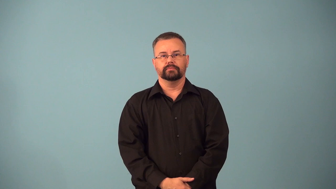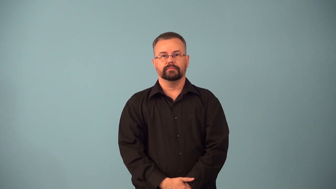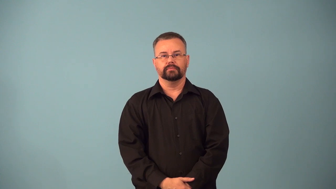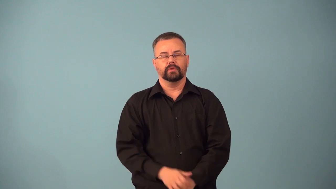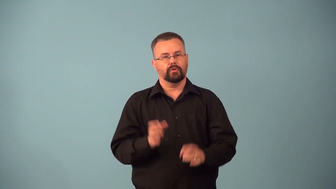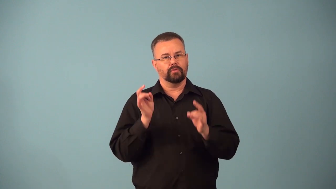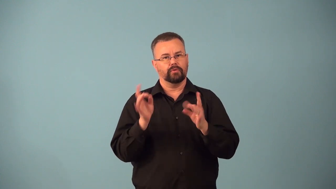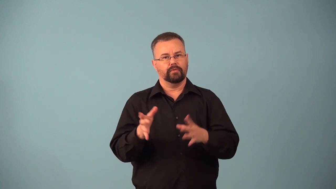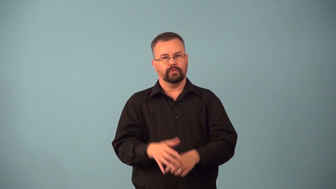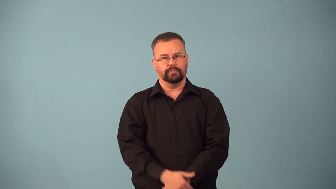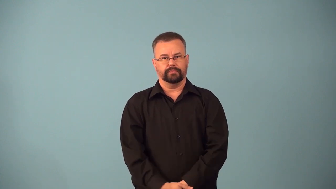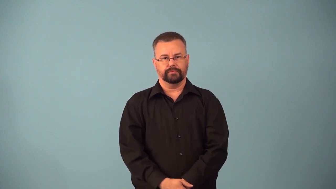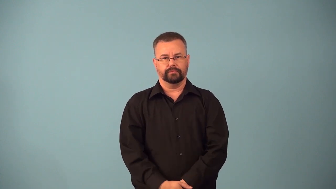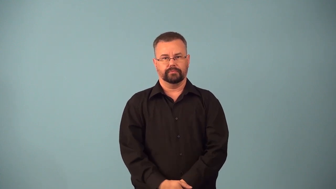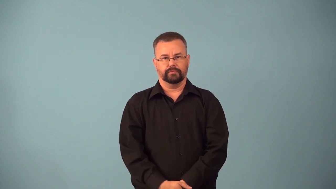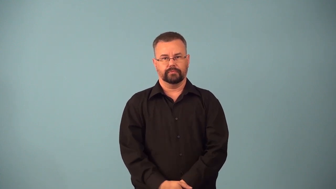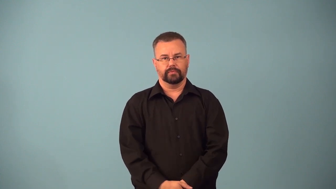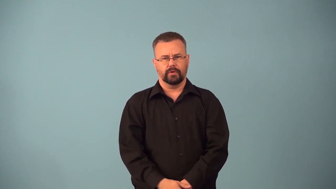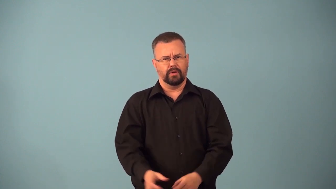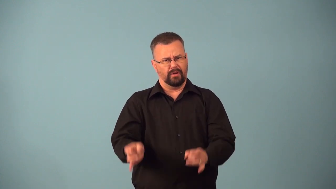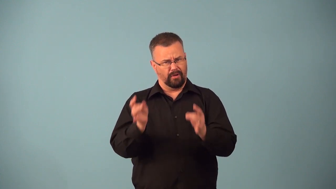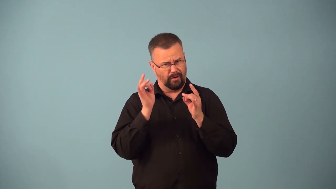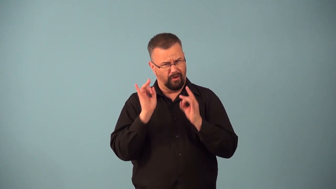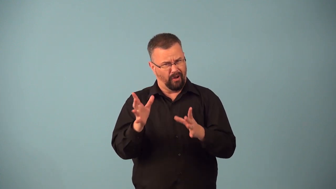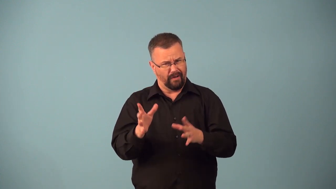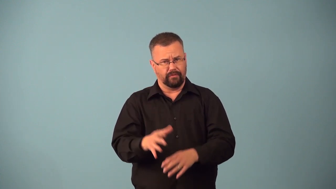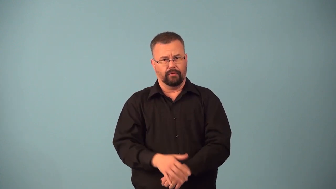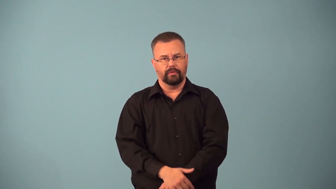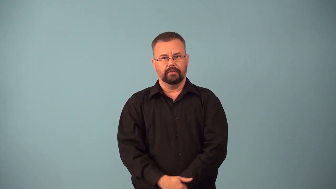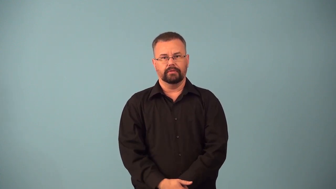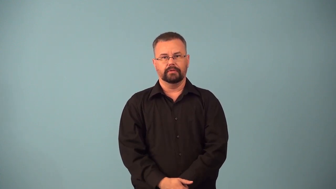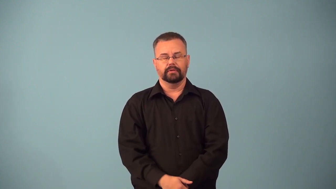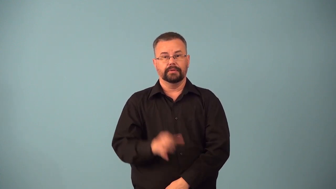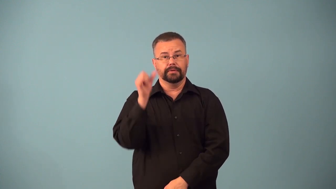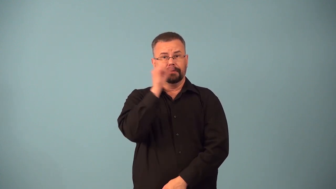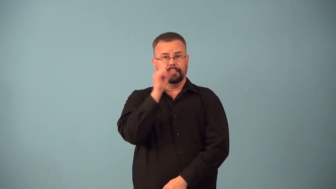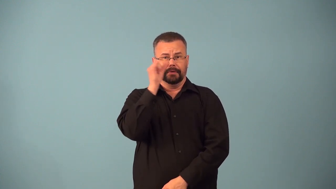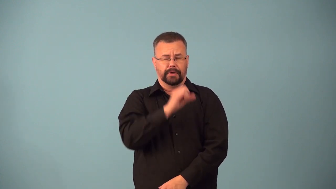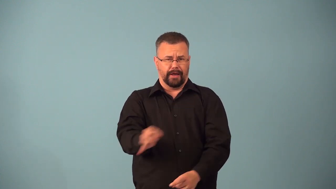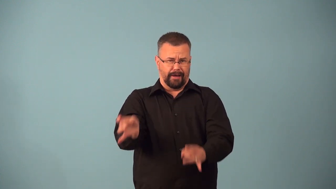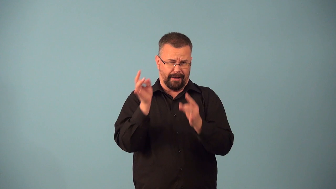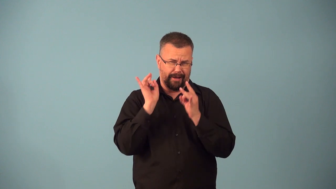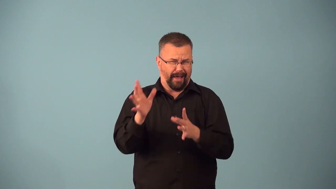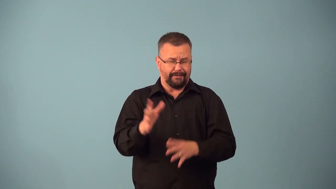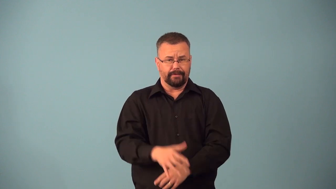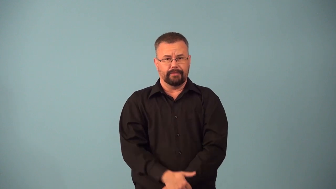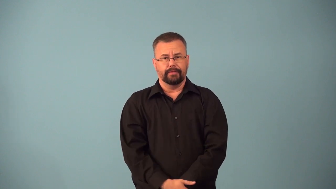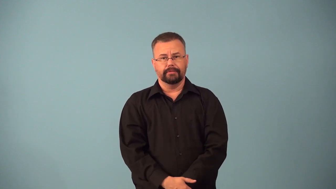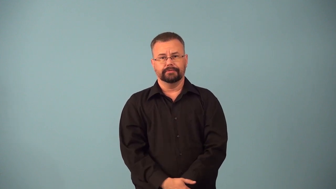awful,awfuller,awfullest,beastly,beastlier,beastliest